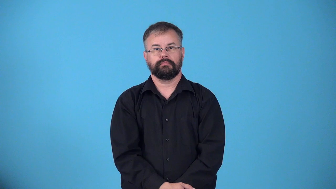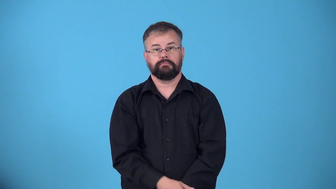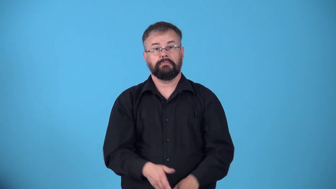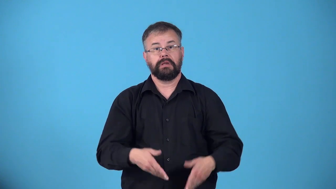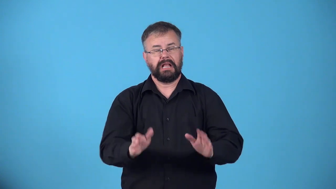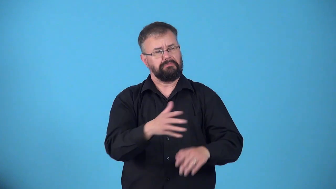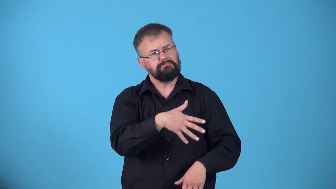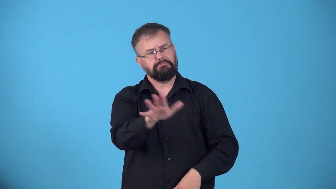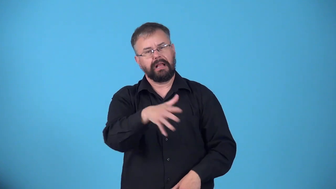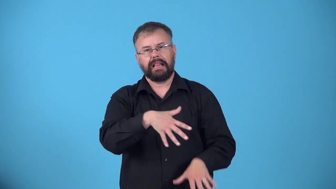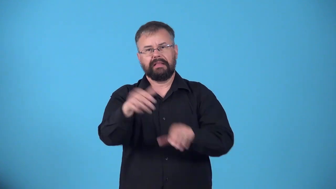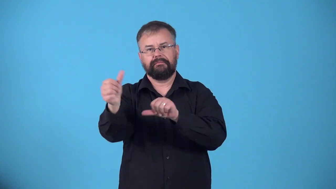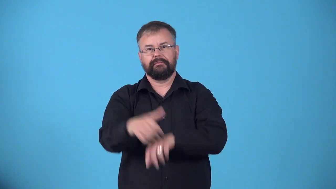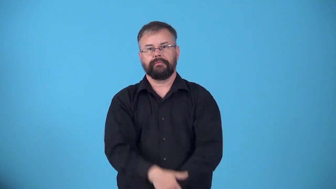let out